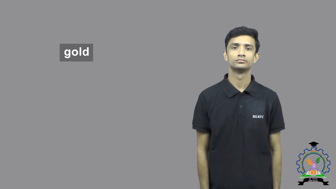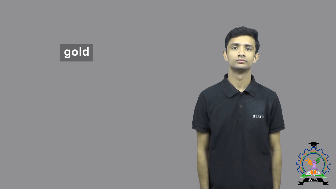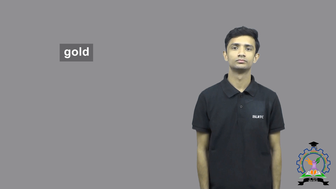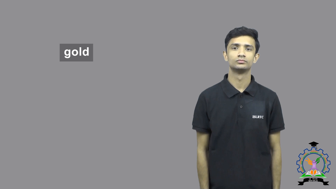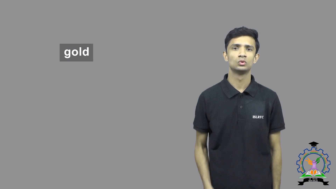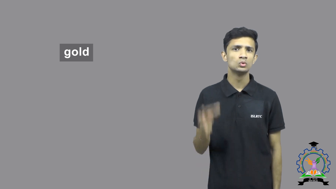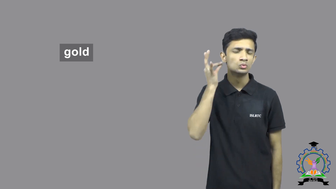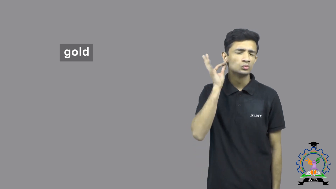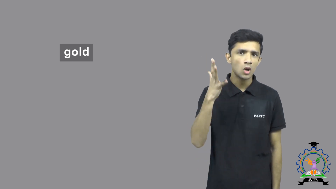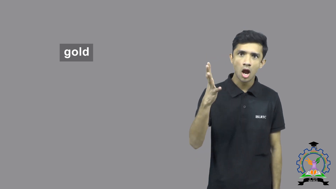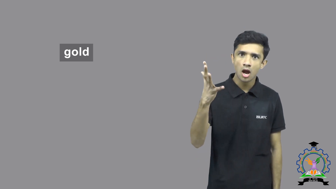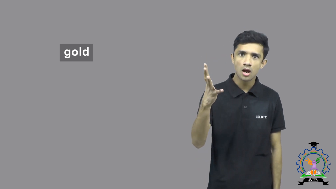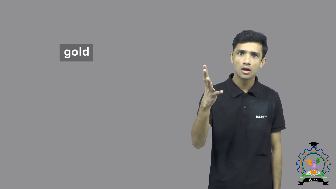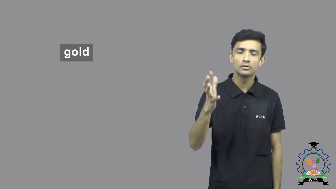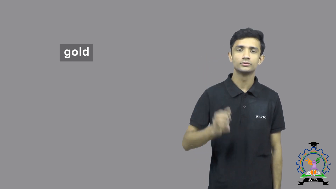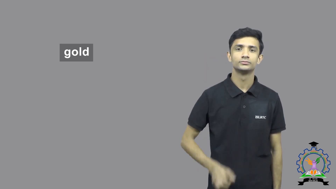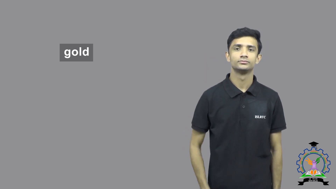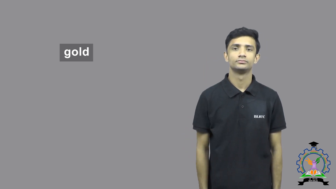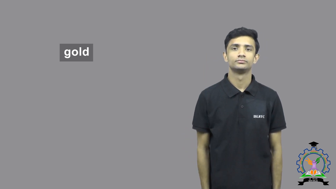gold